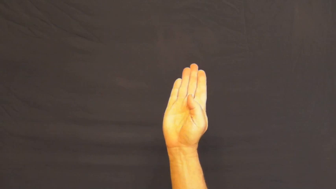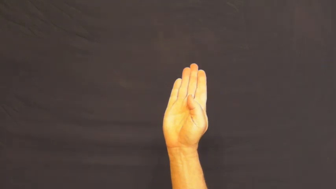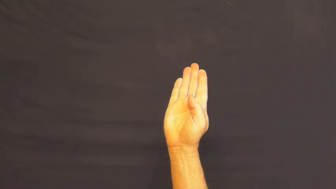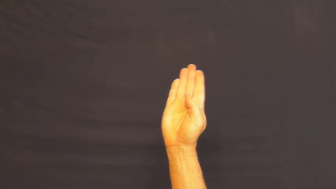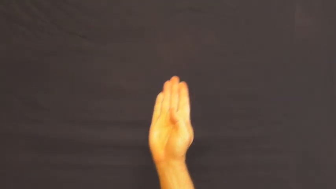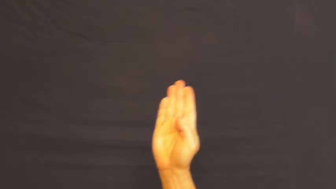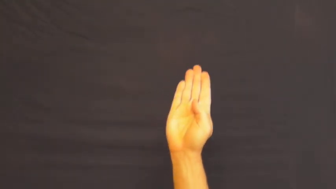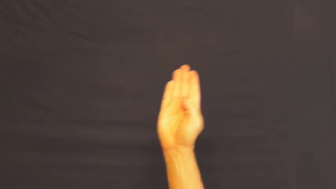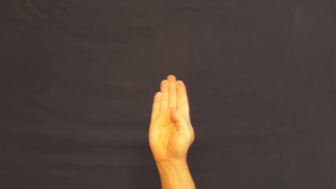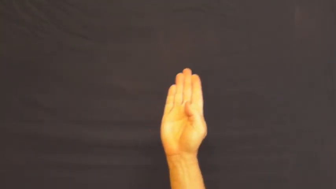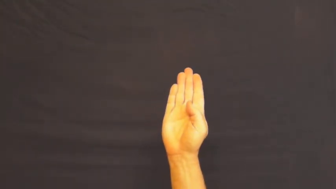Bethlehem,PA,Binghamton,NY,Bloomington,IL